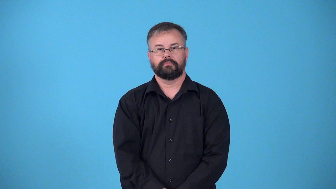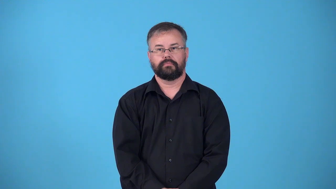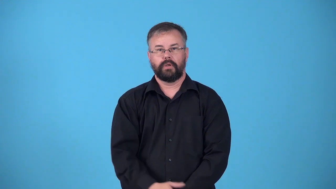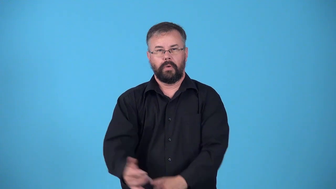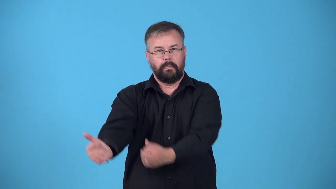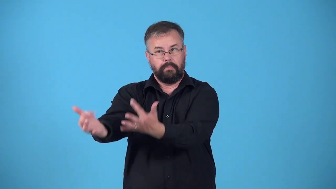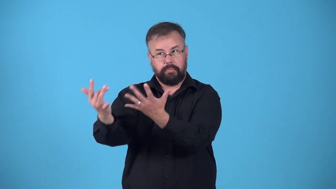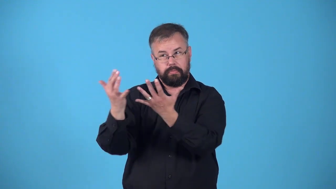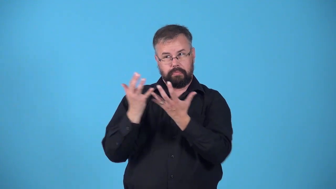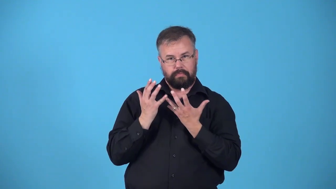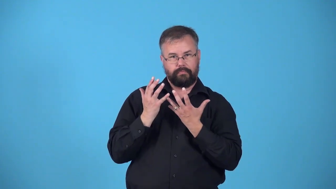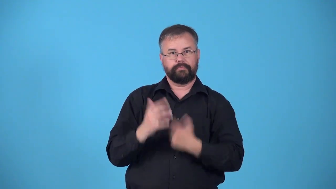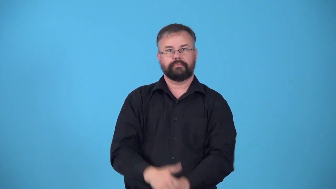onrush,oncoming